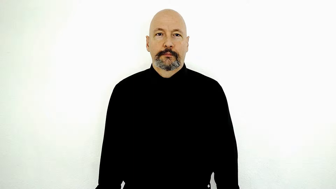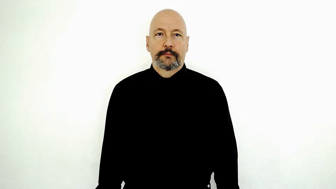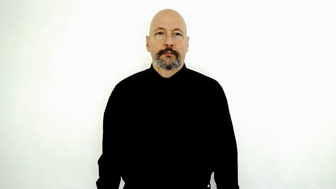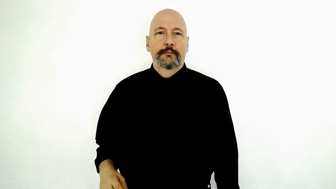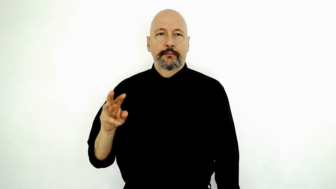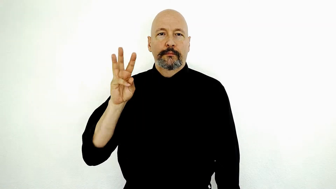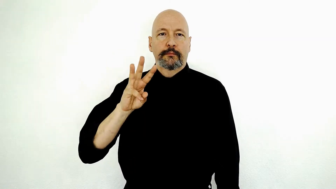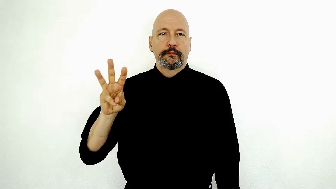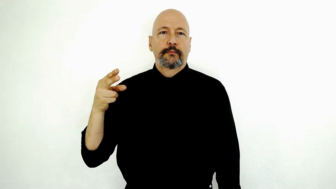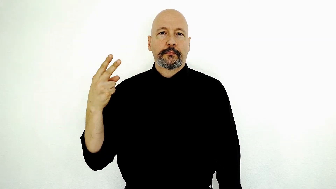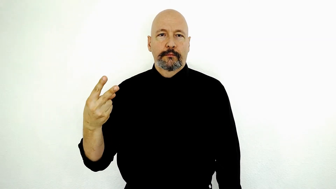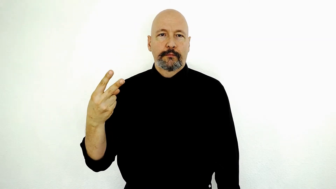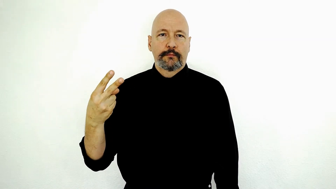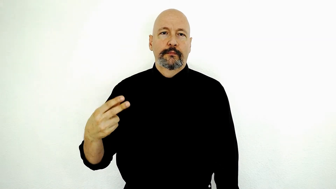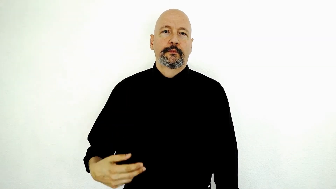WORLD WAR II (WW 2ND)